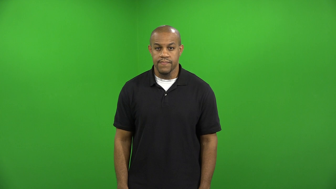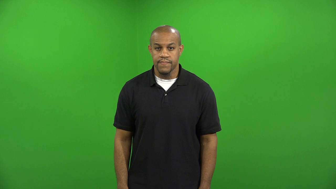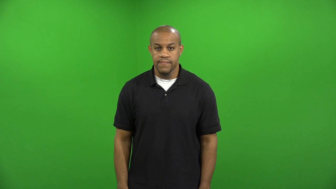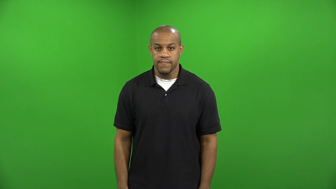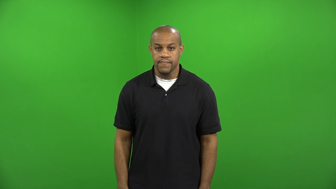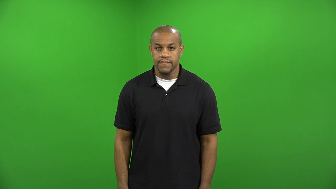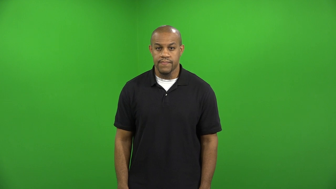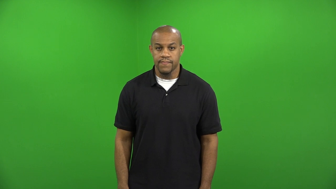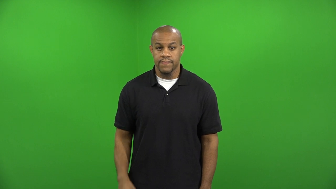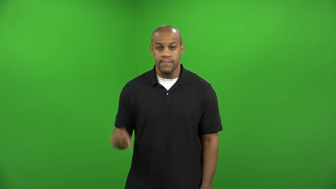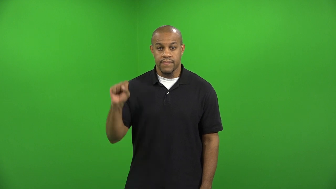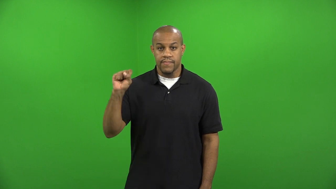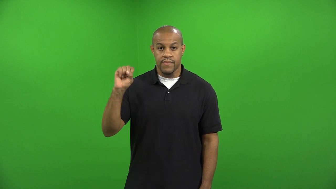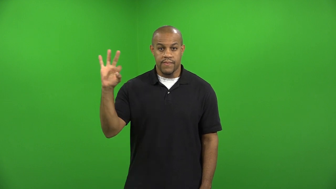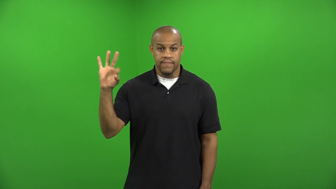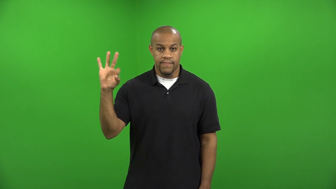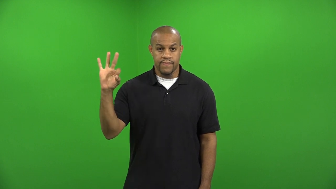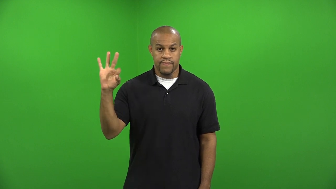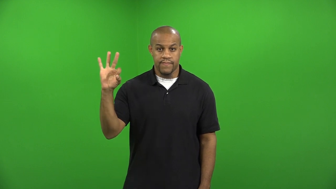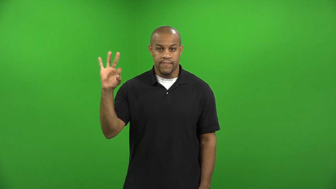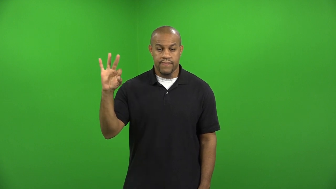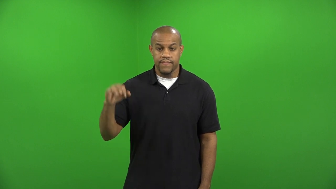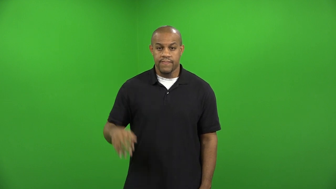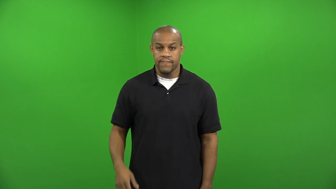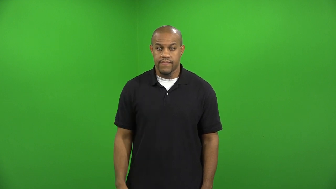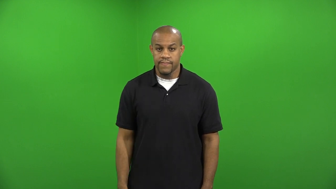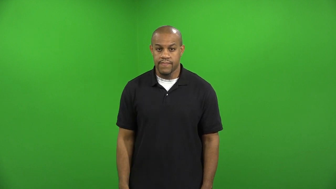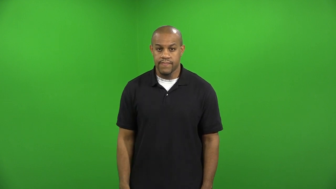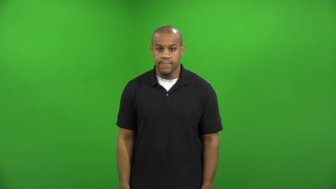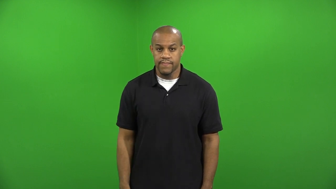Short fielder